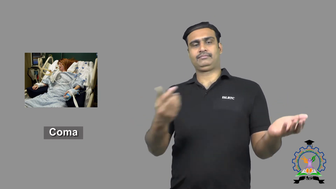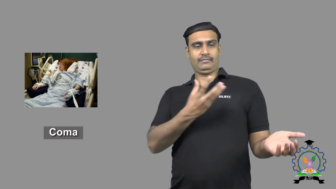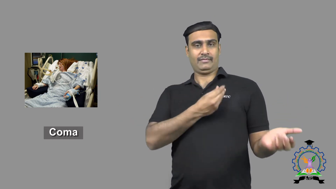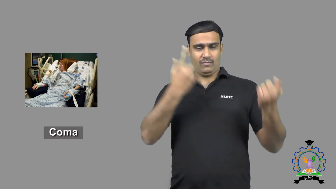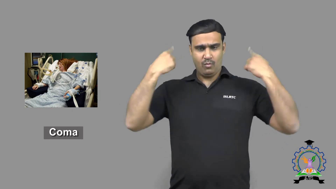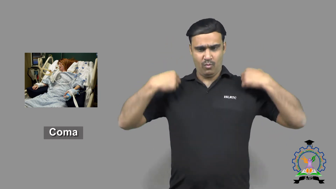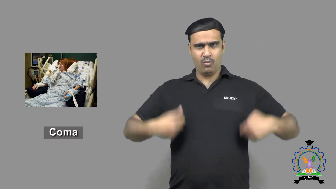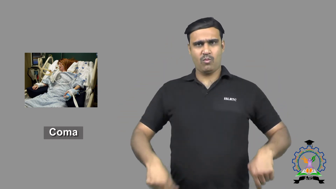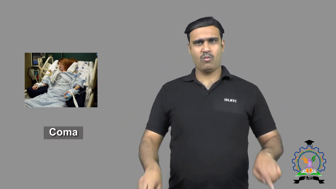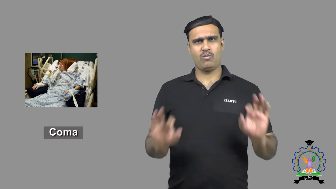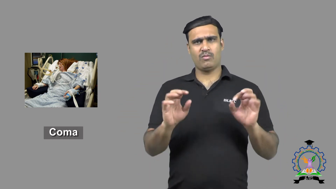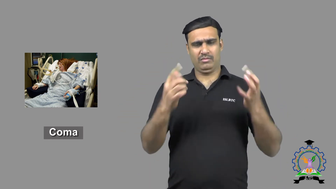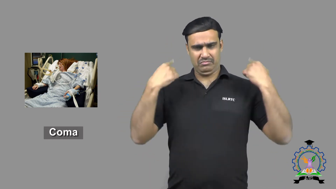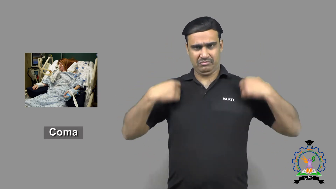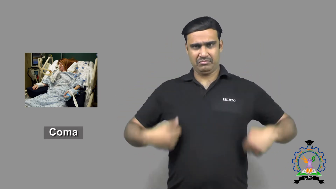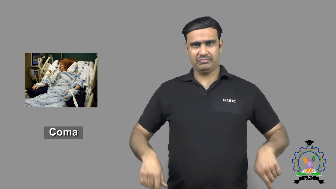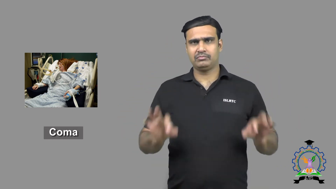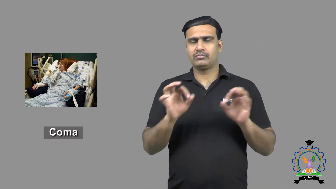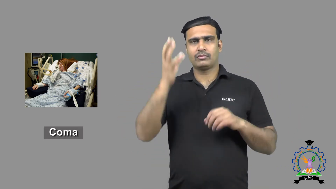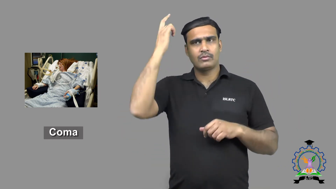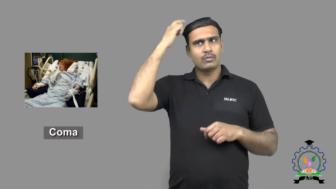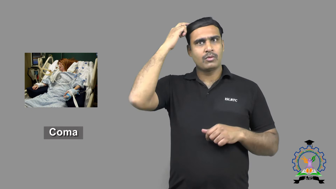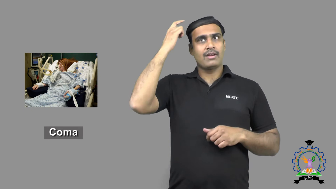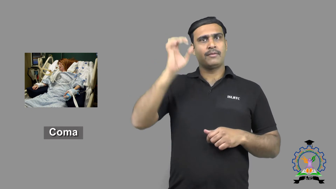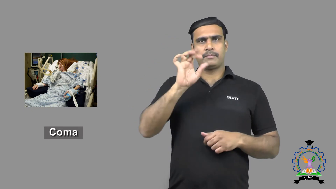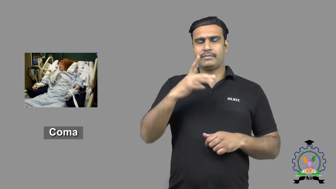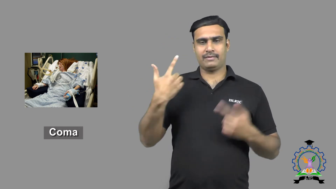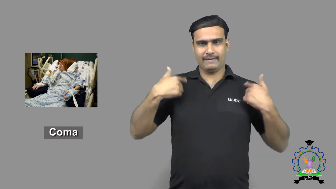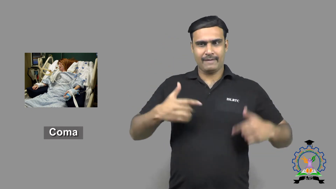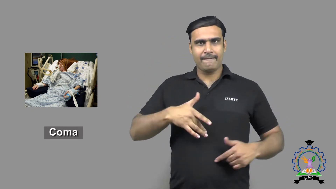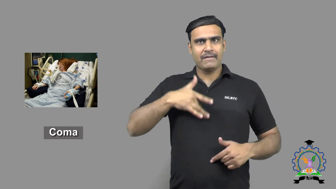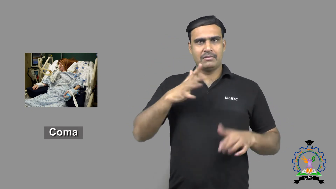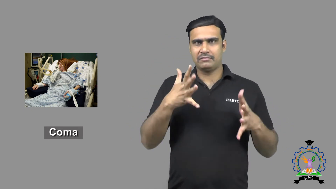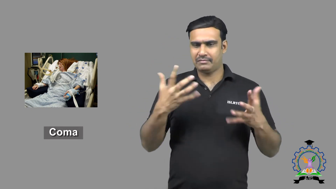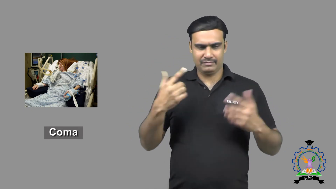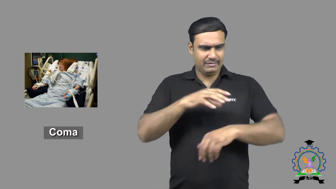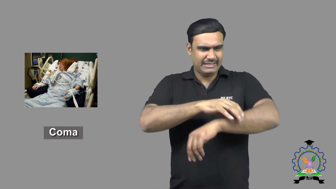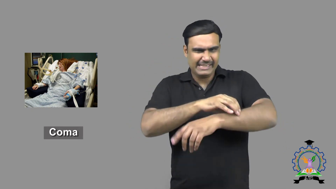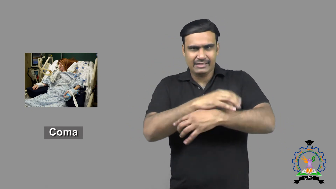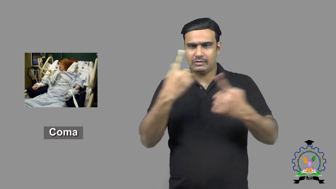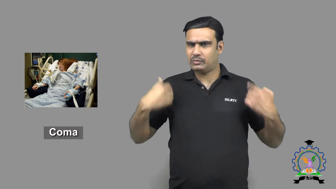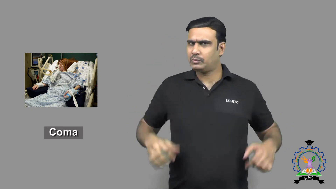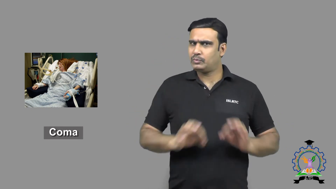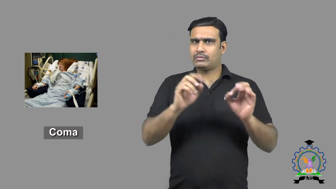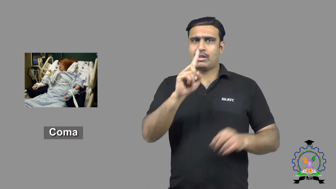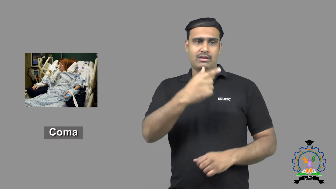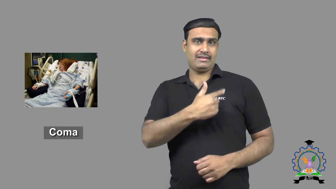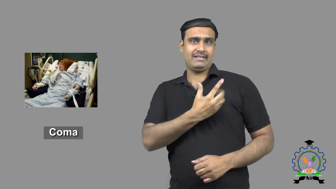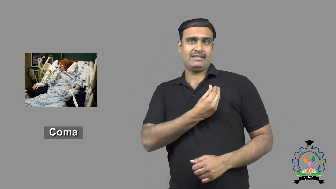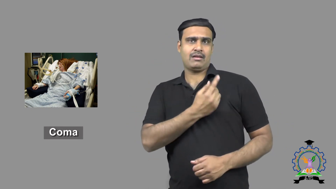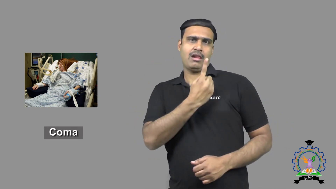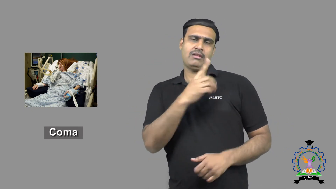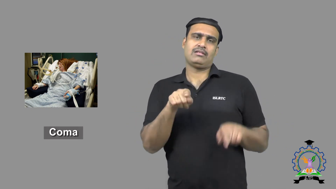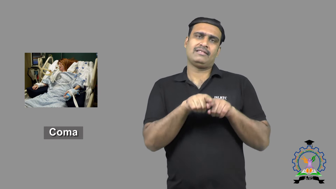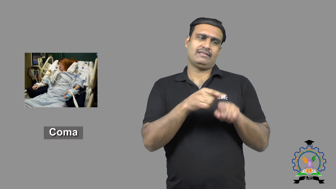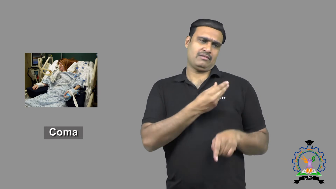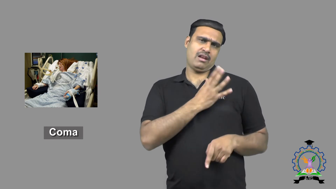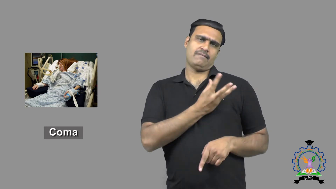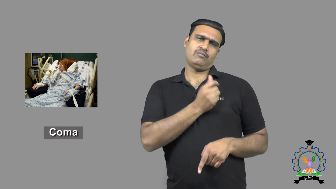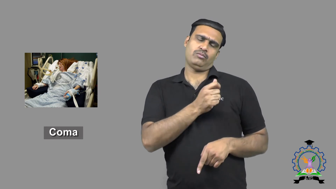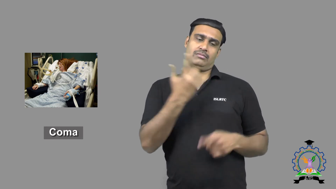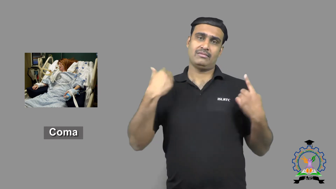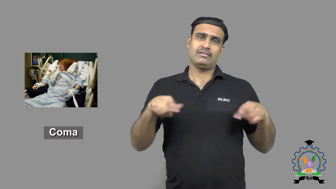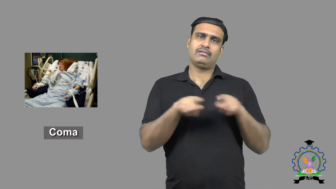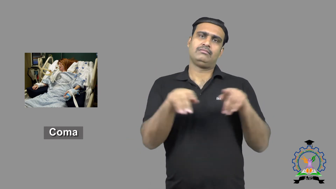Coma